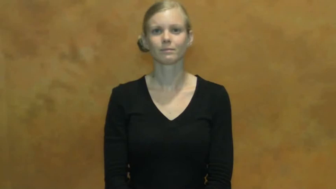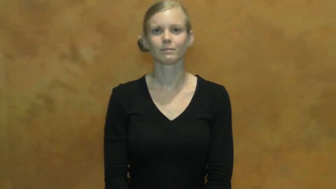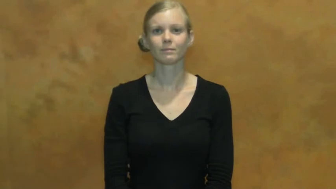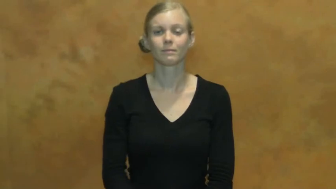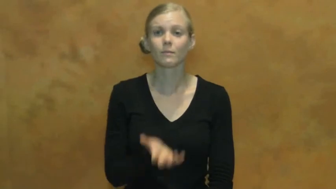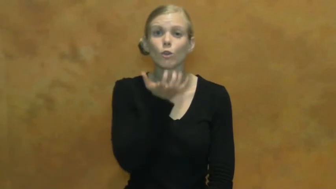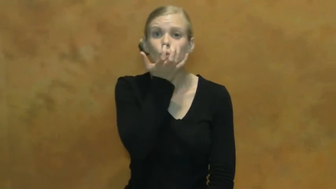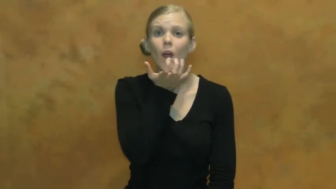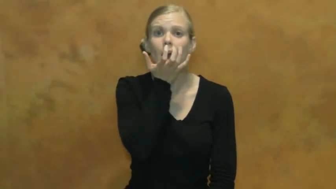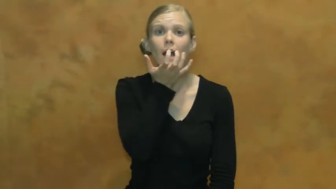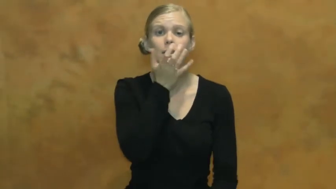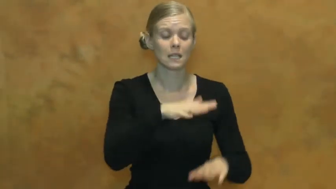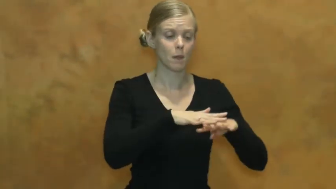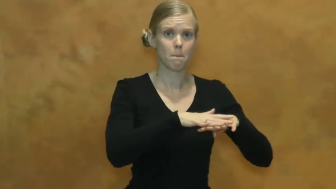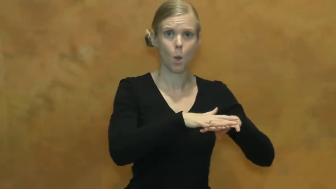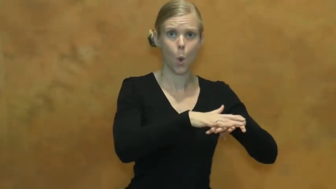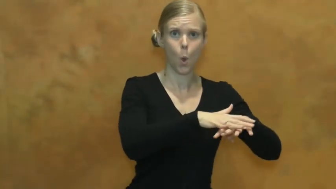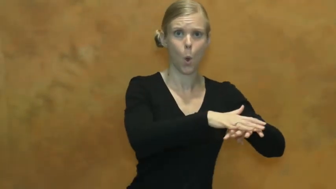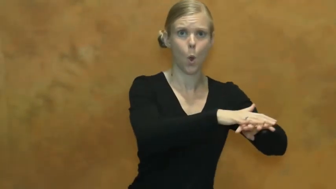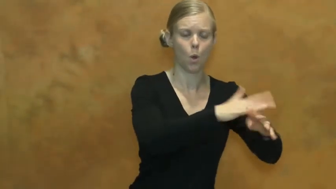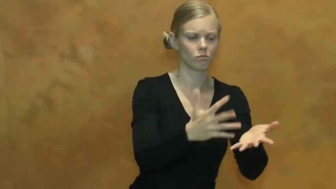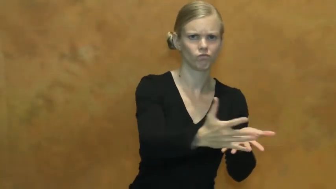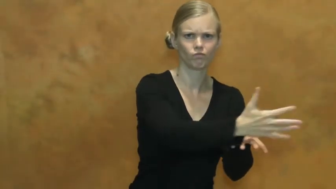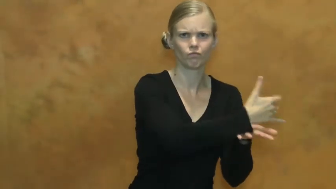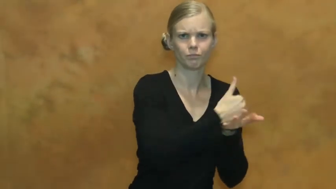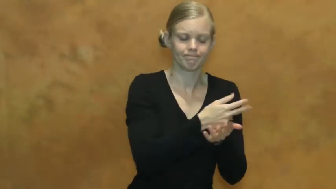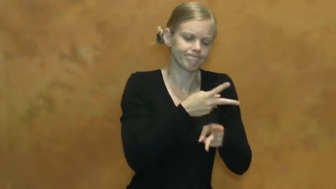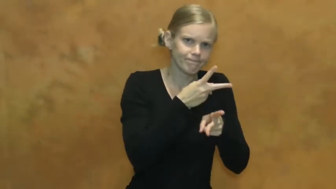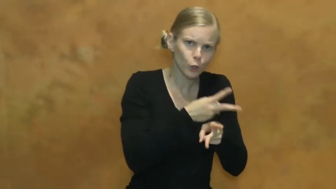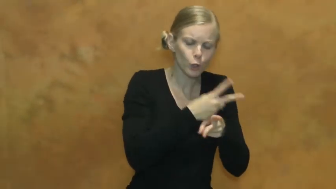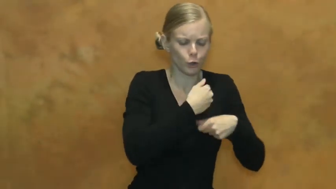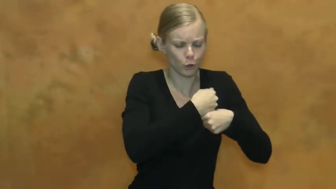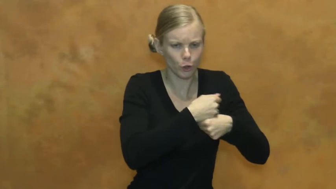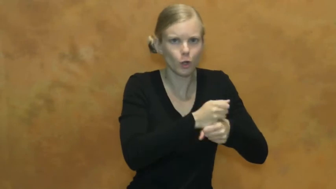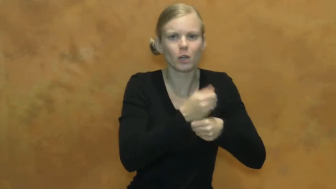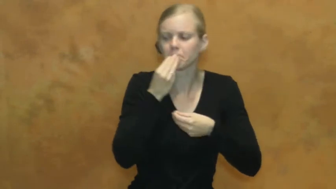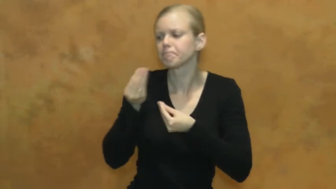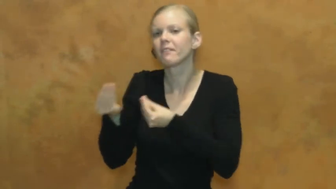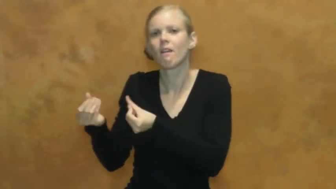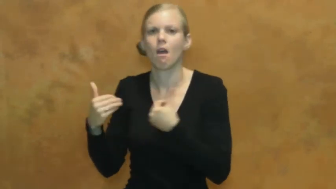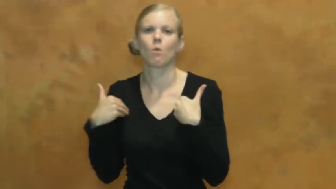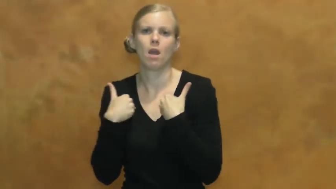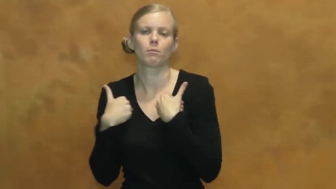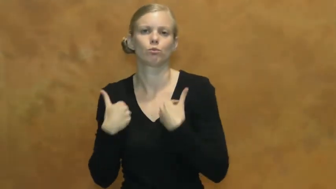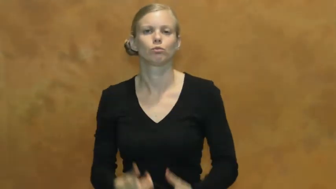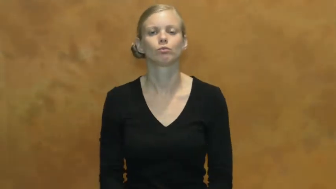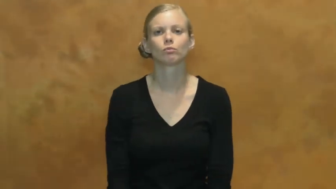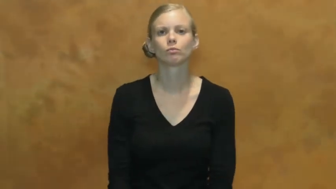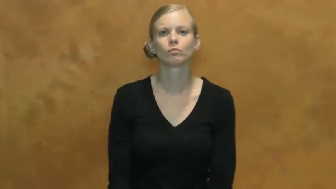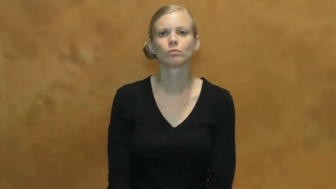hay